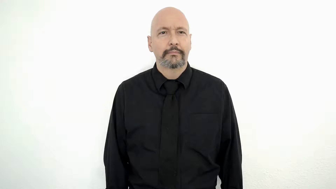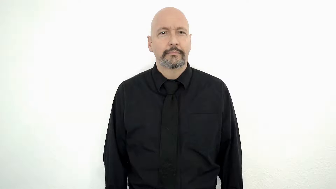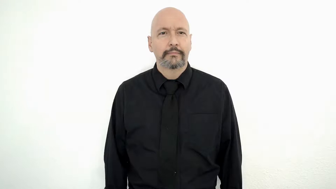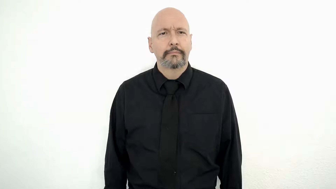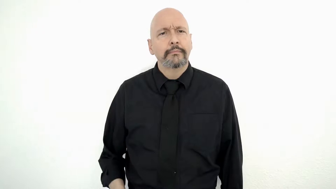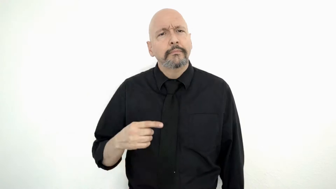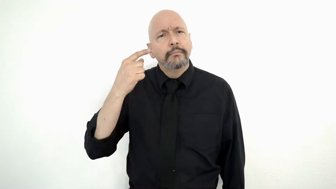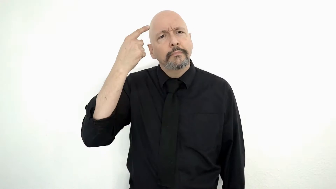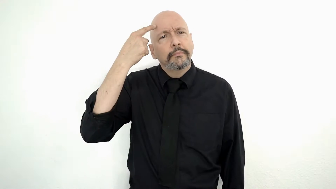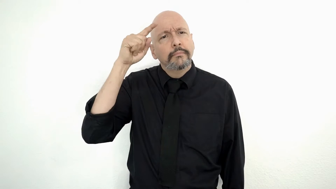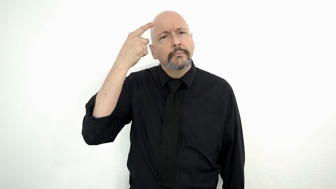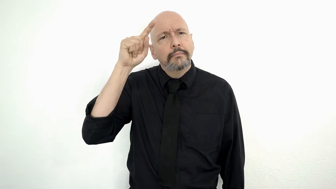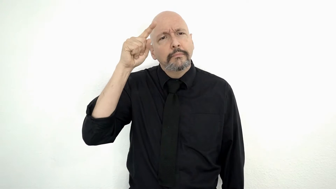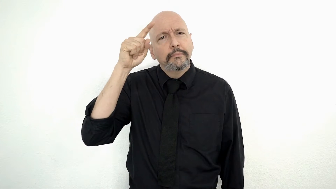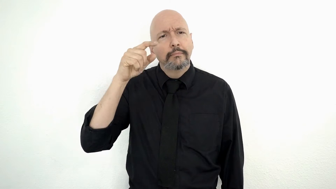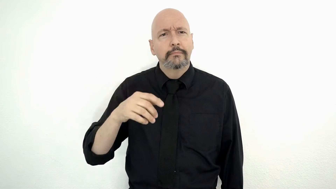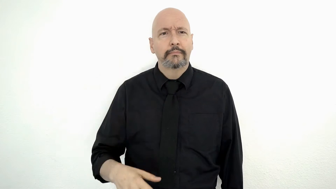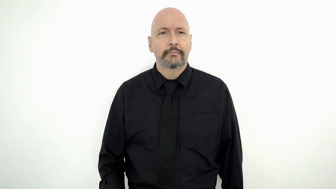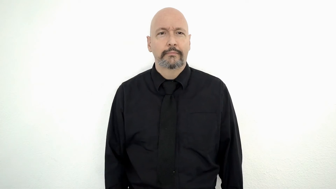what-FOR?